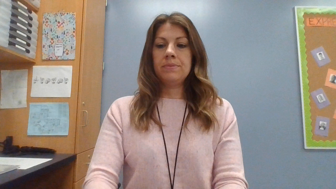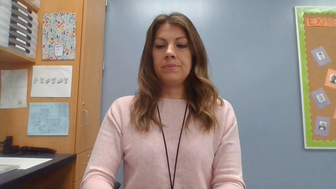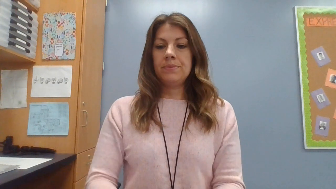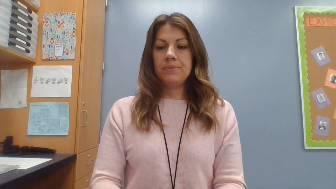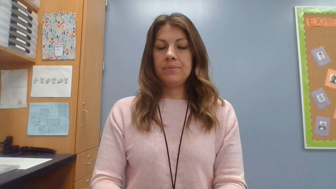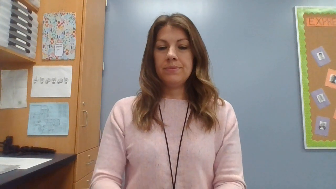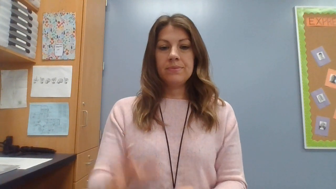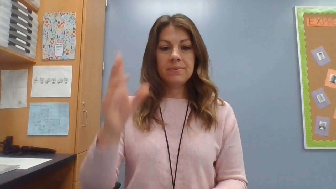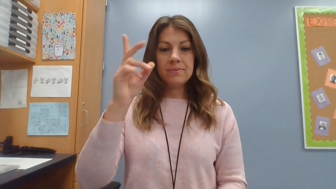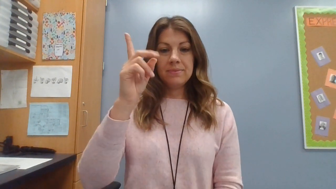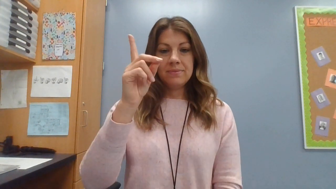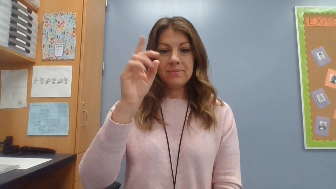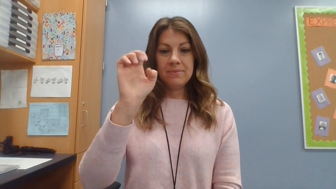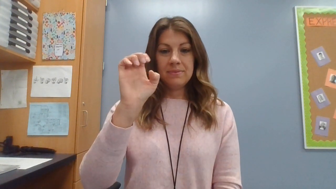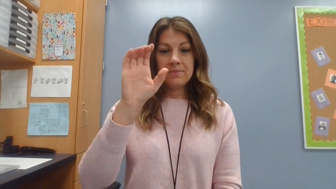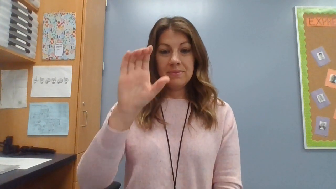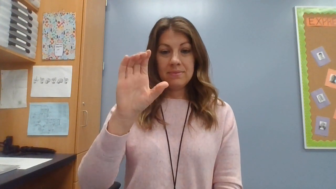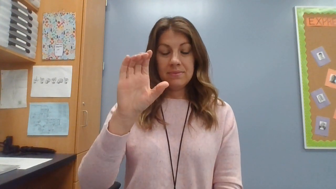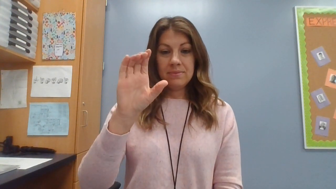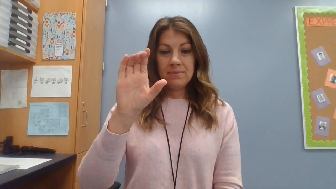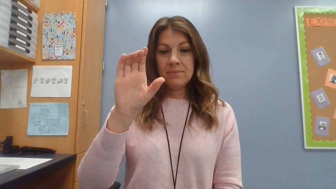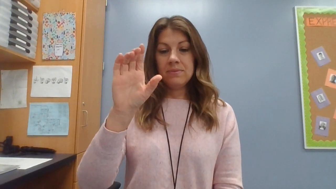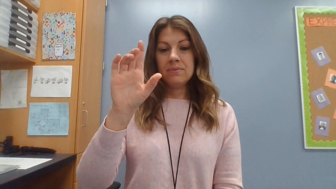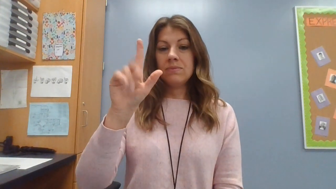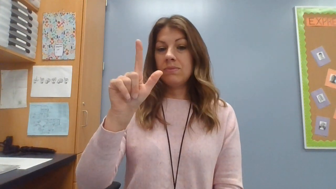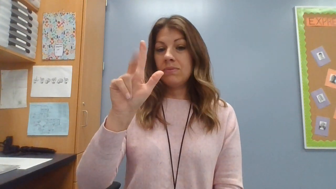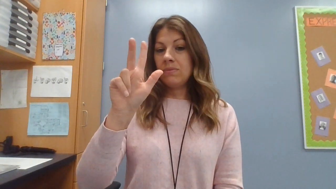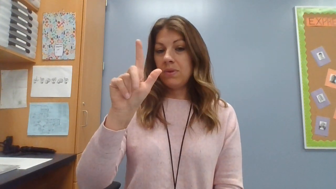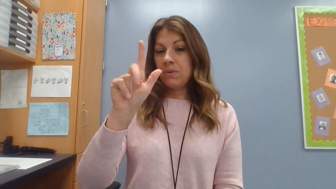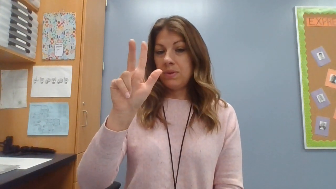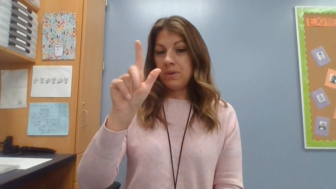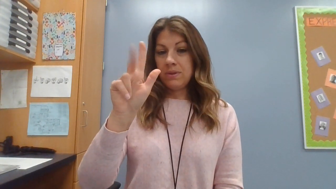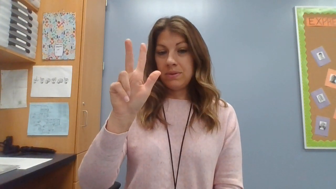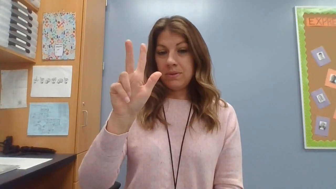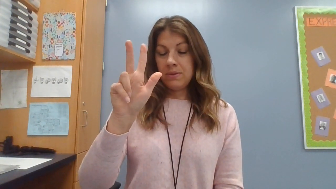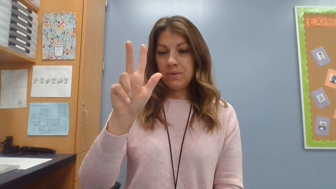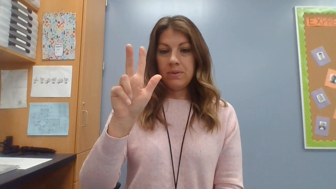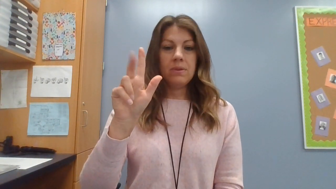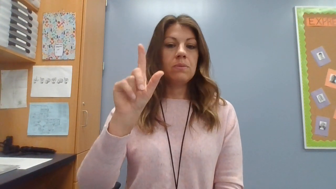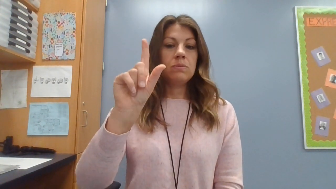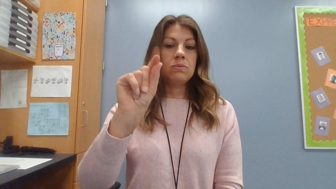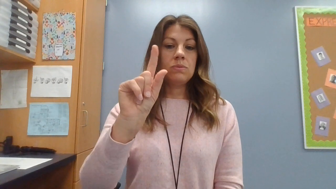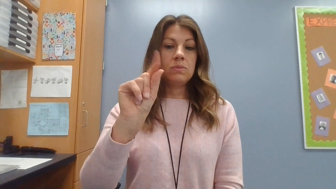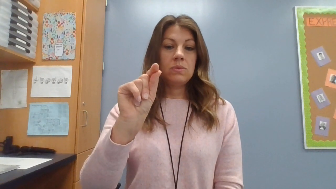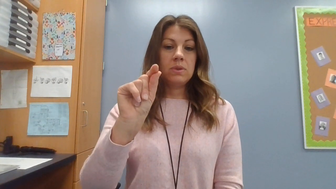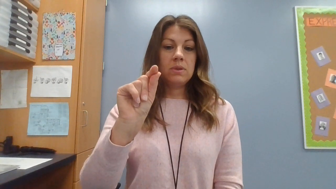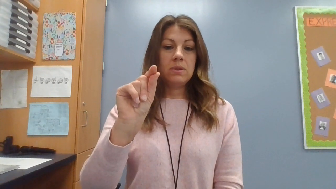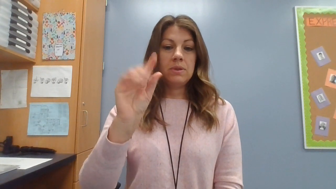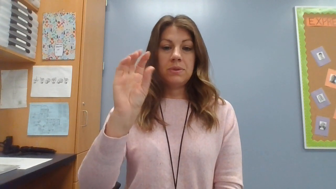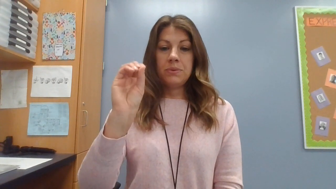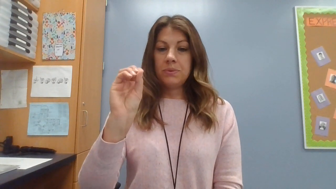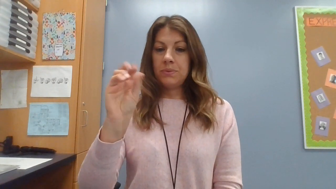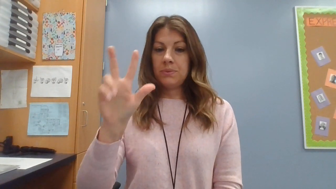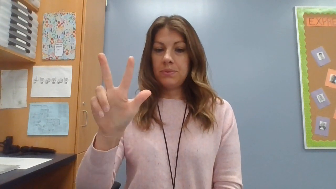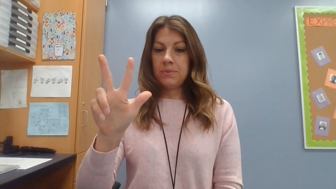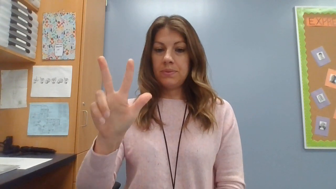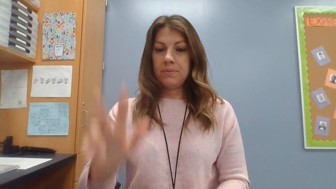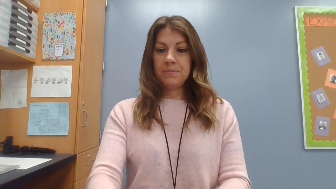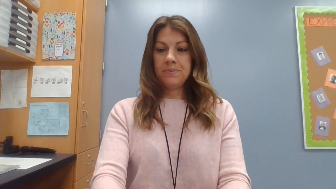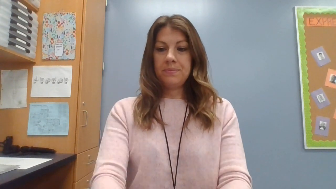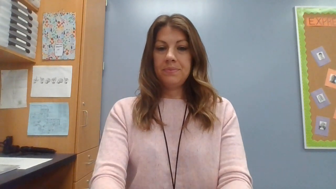Dates